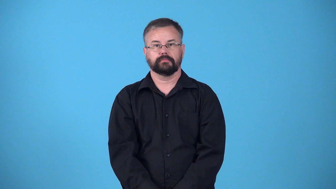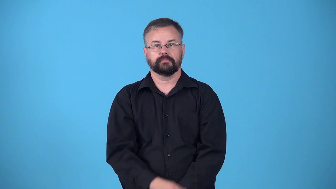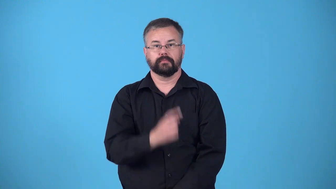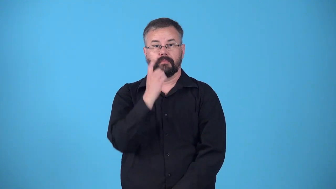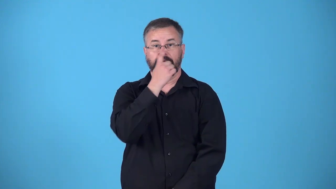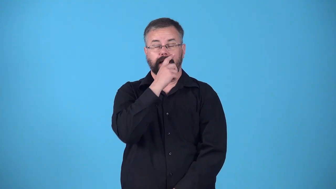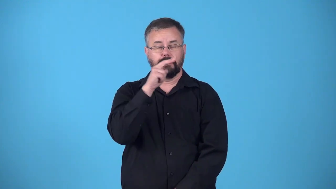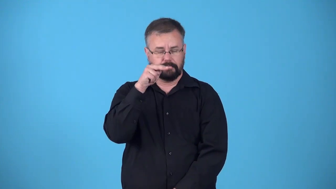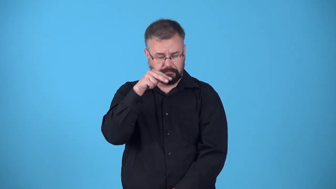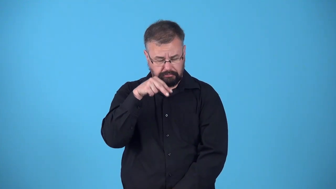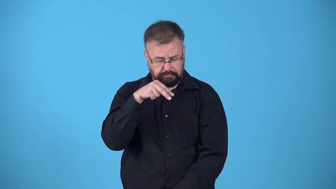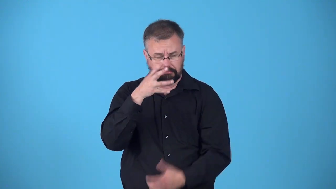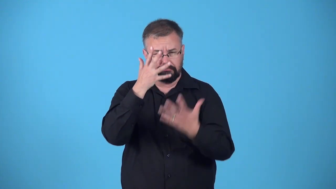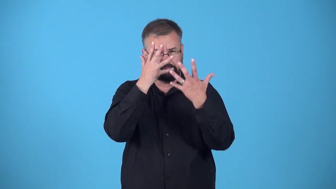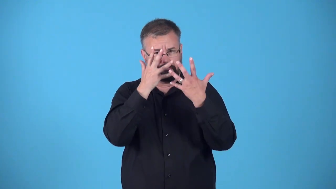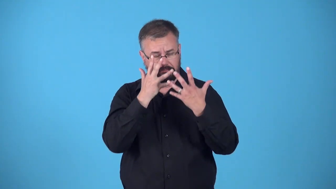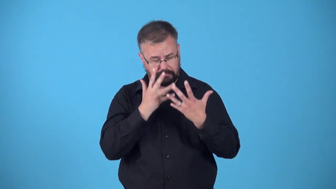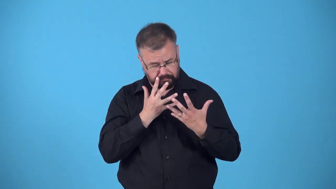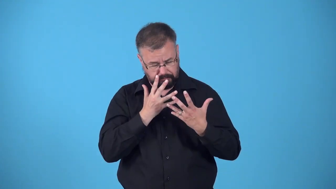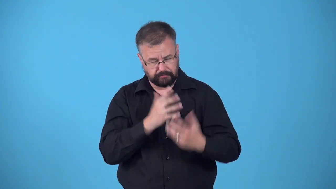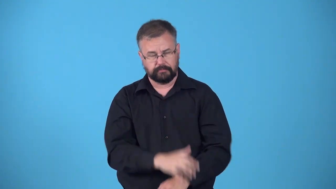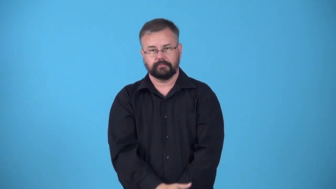drop